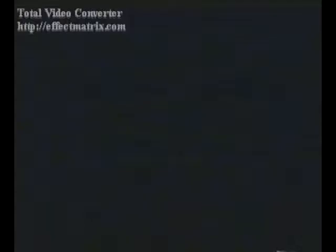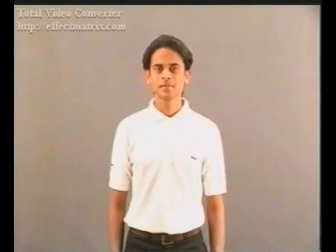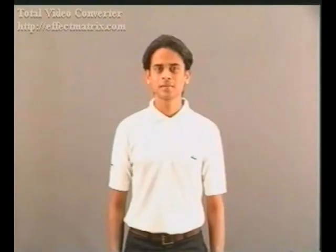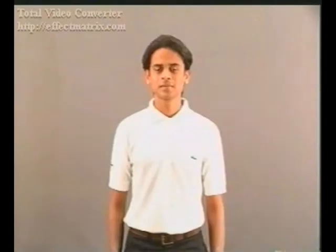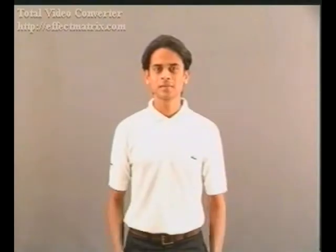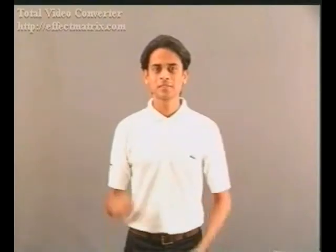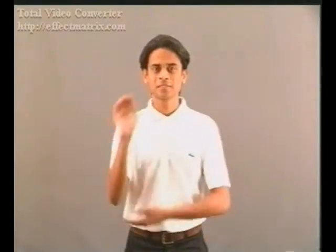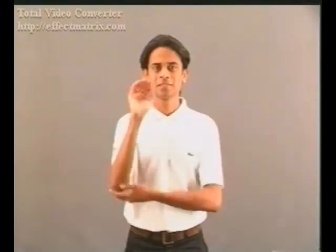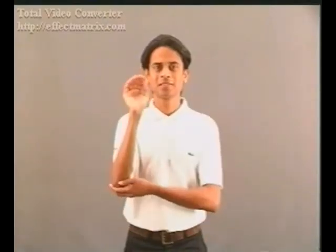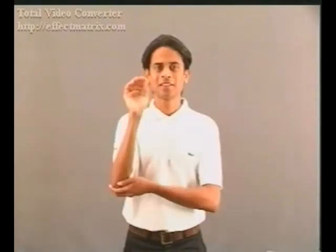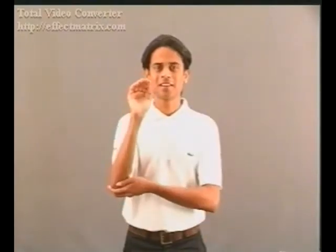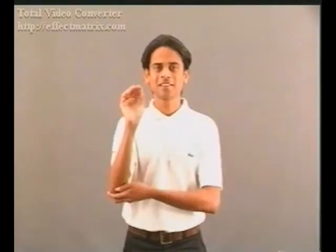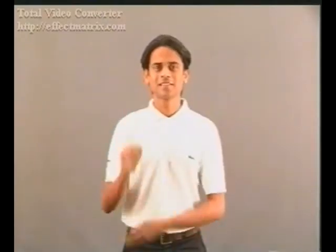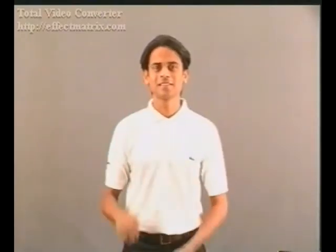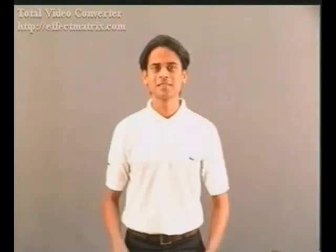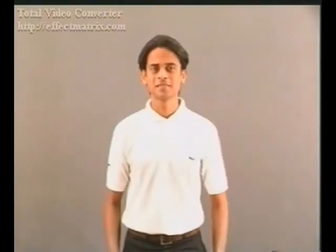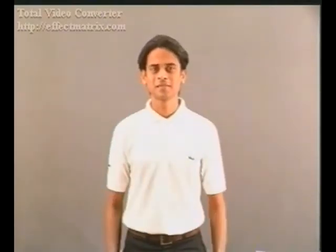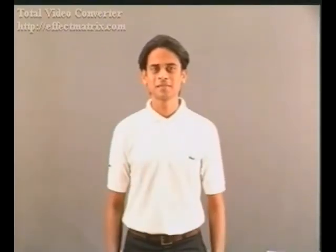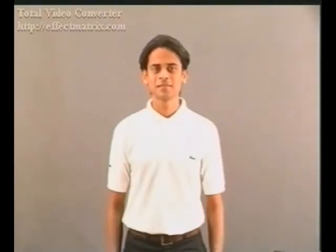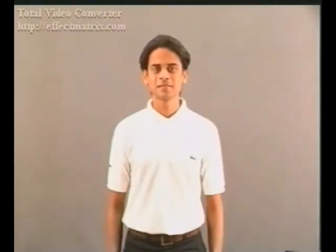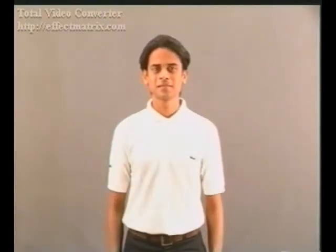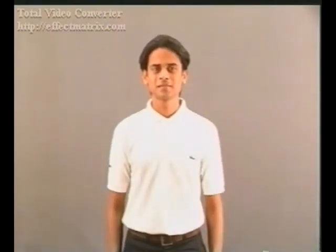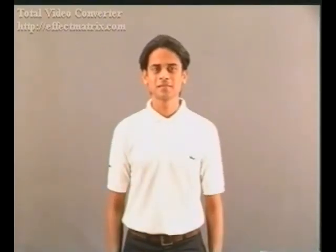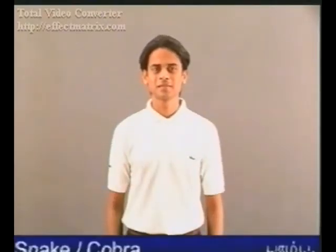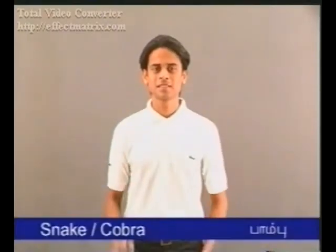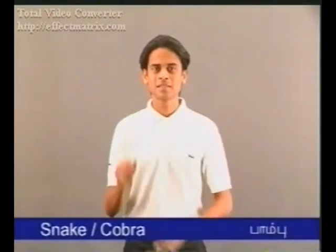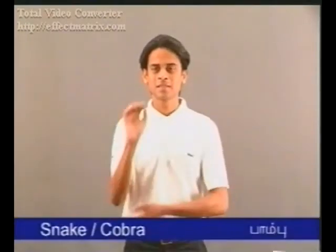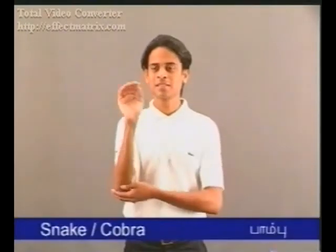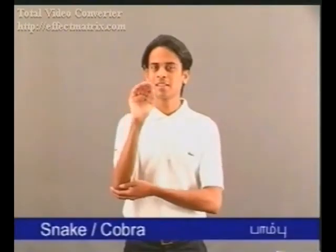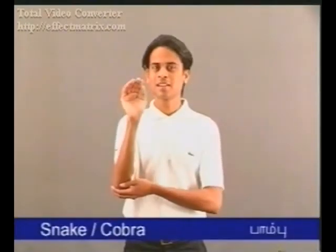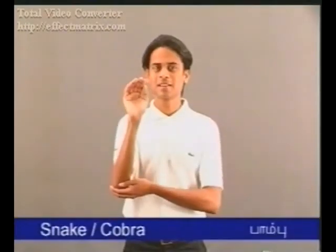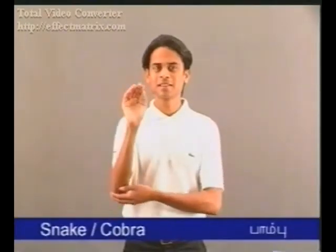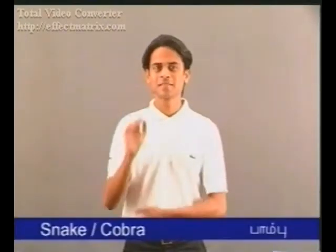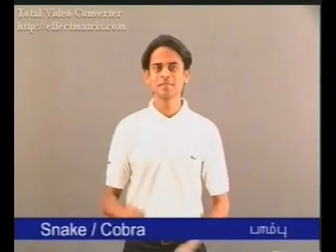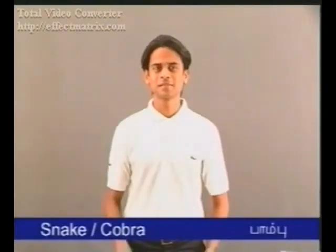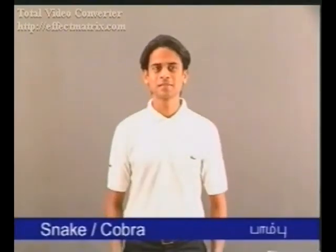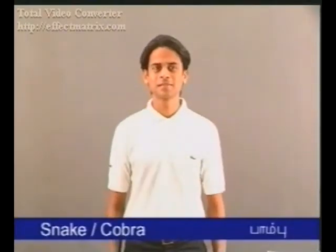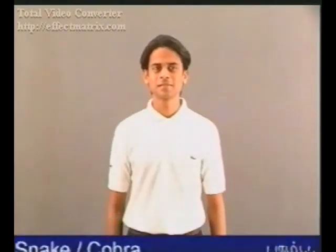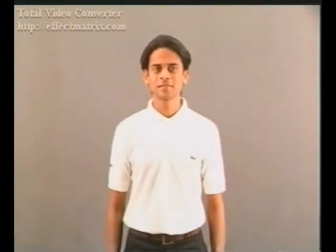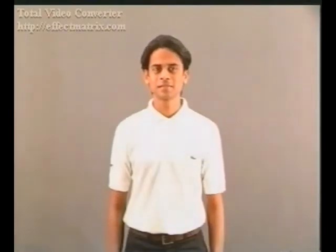sanks